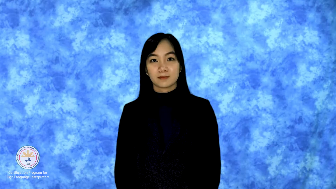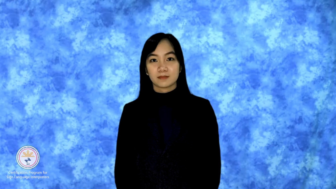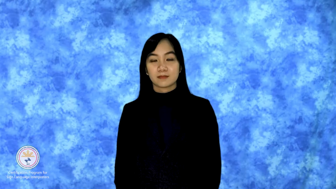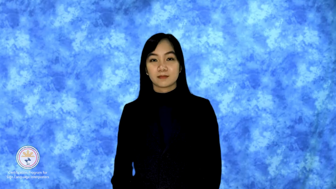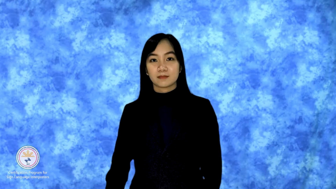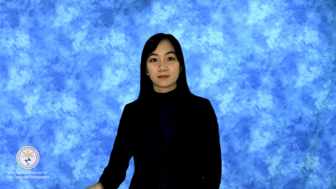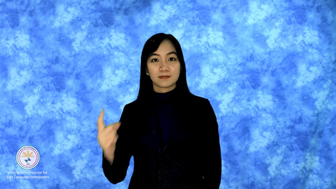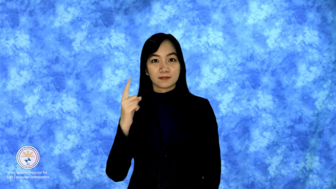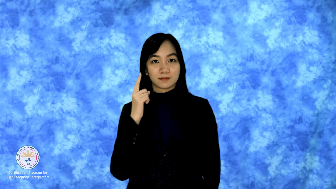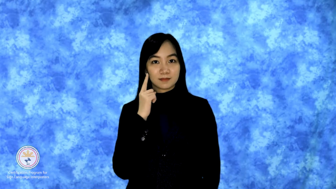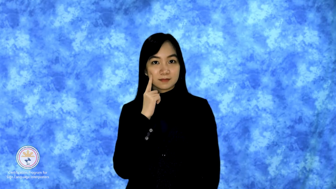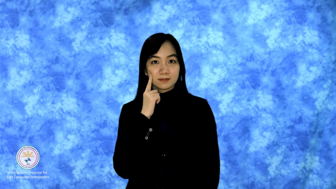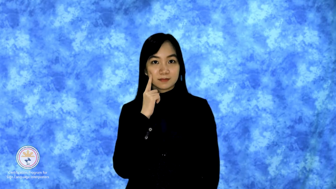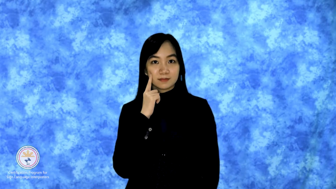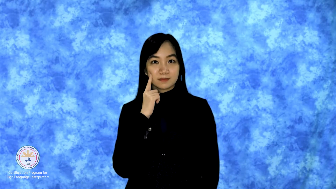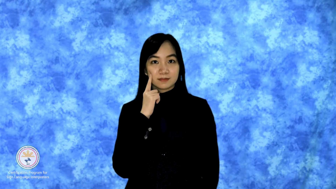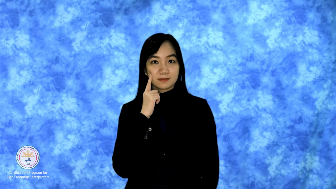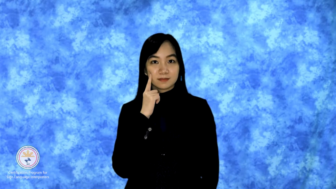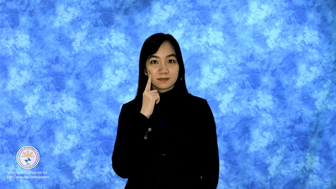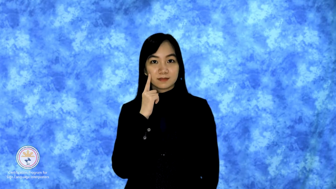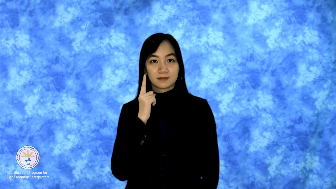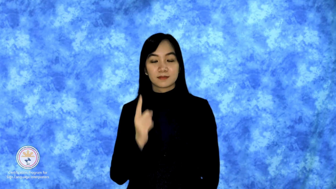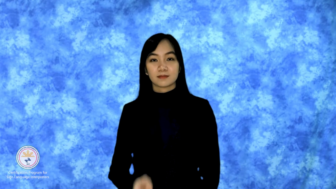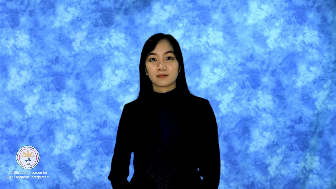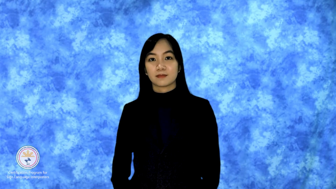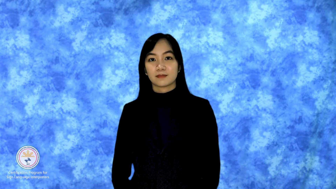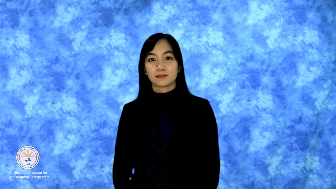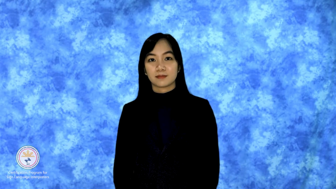Cheek